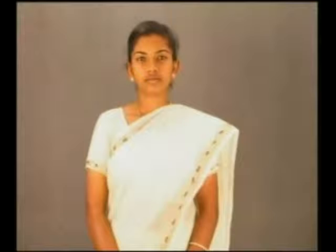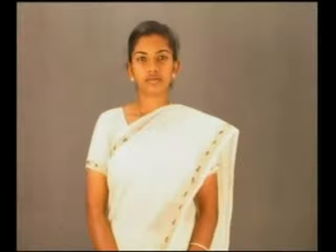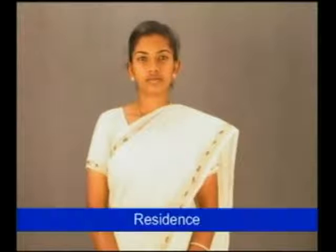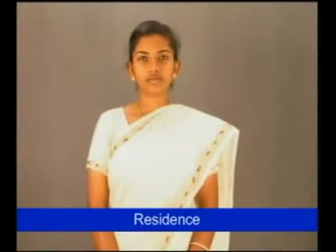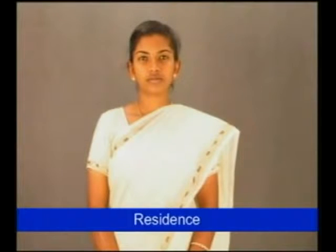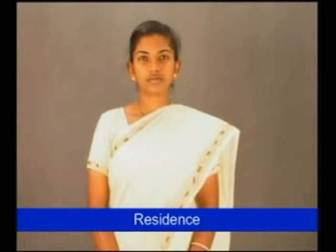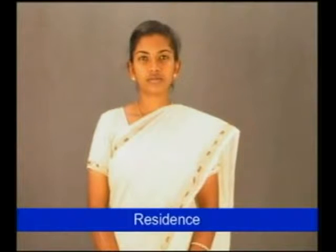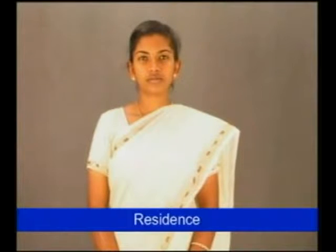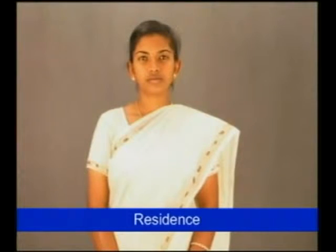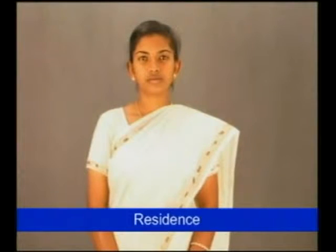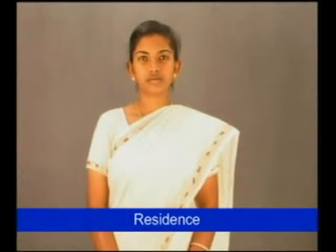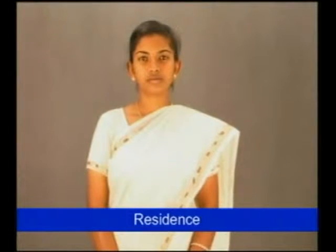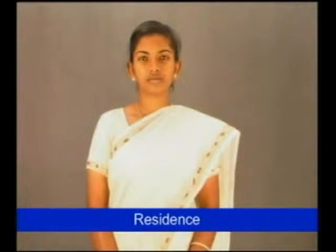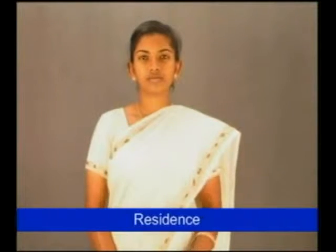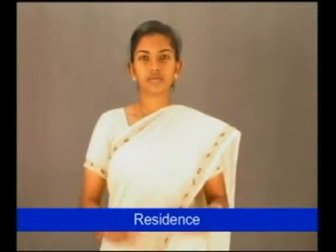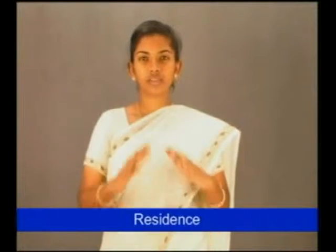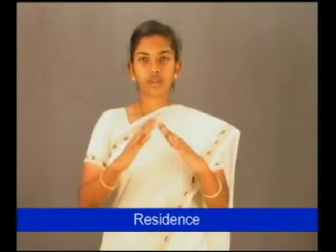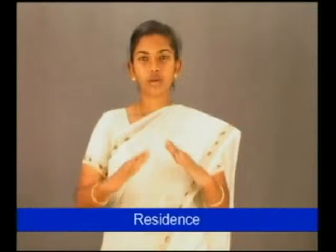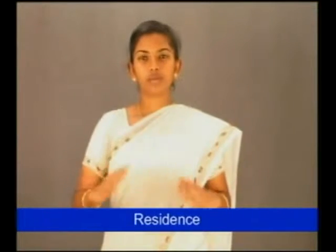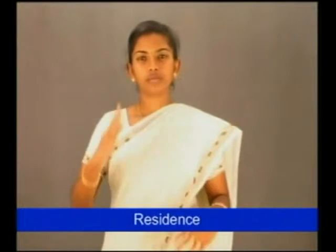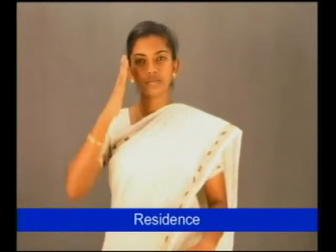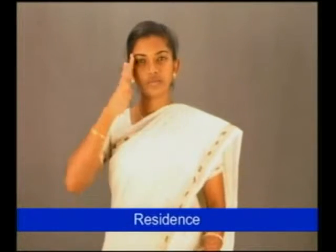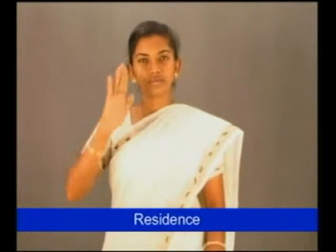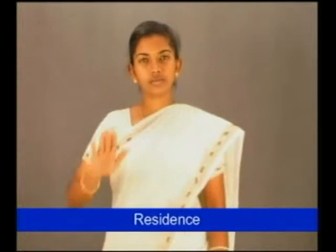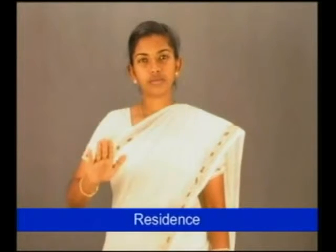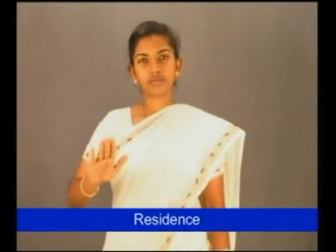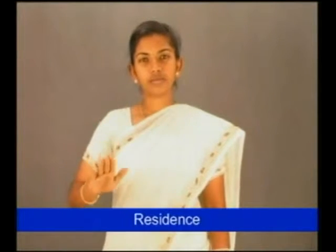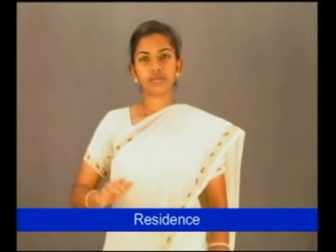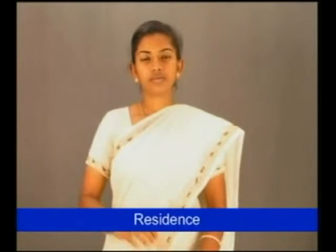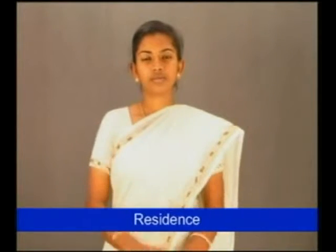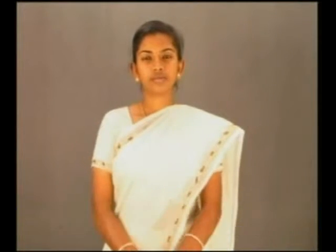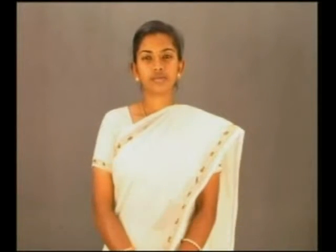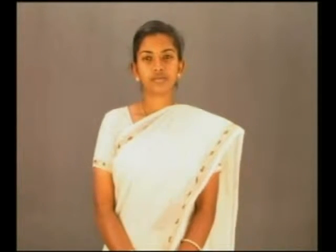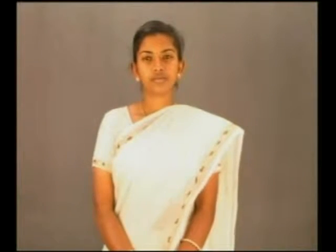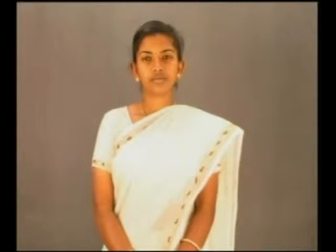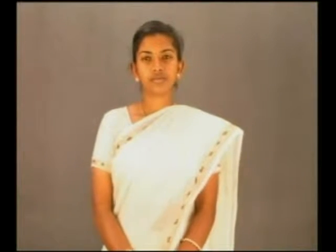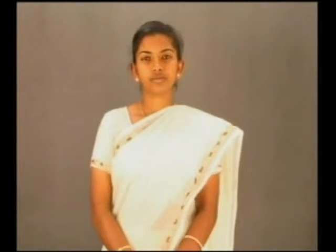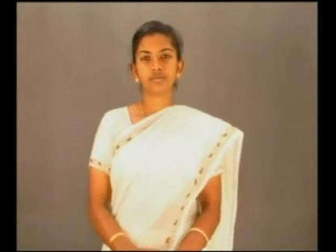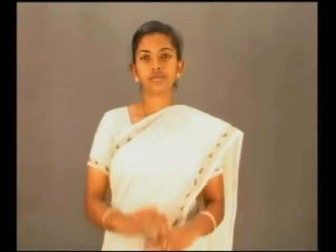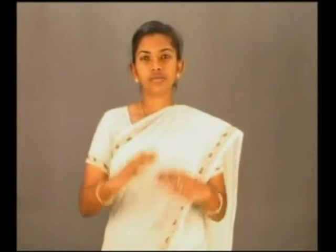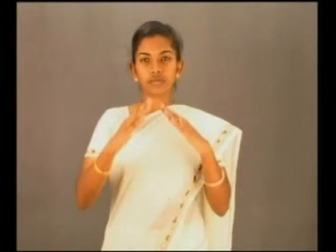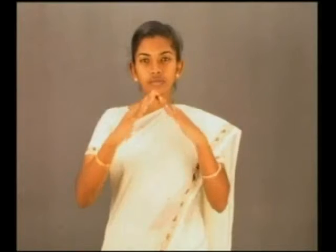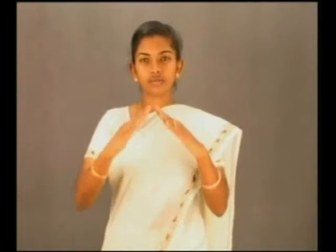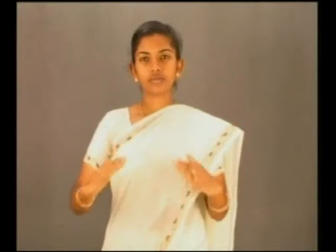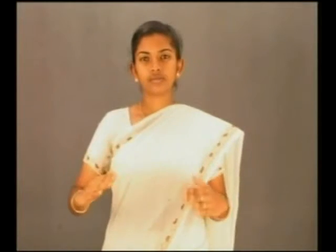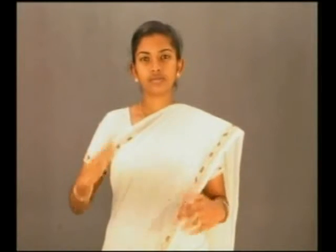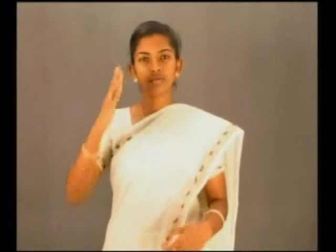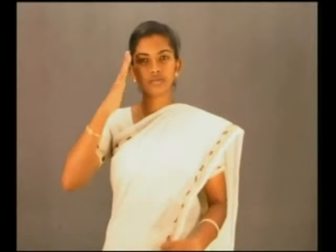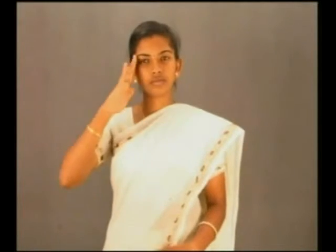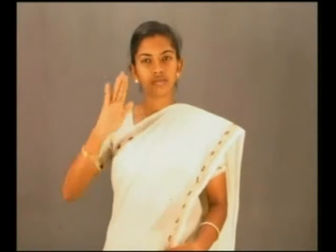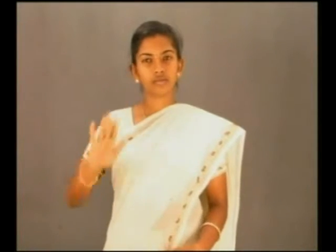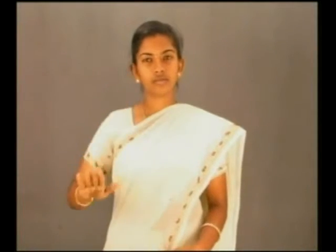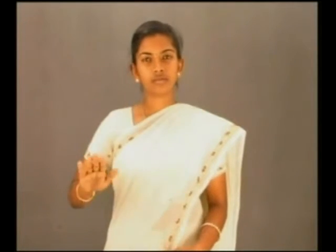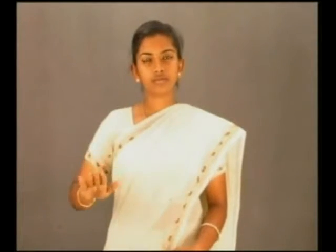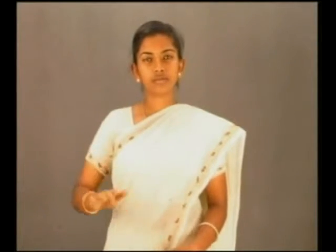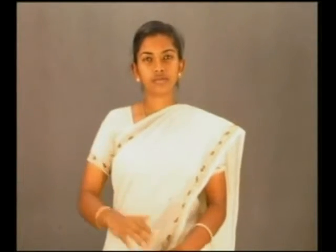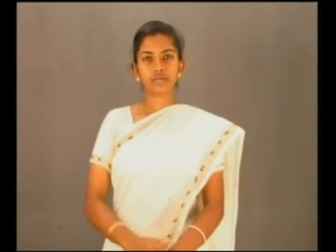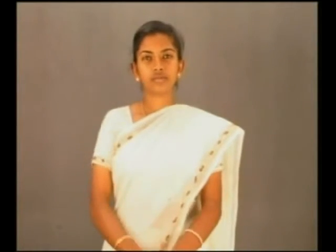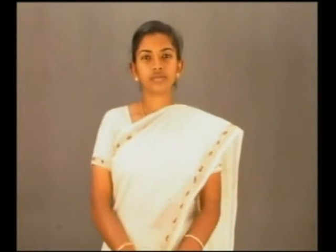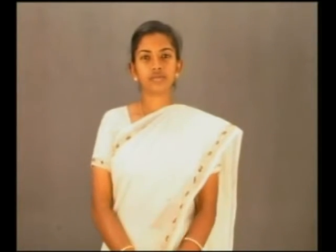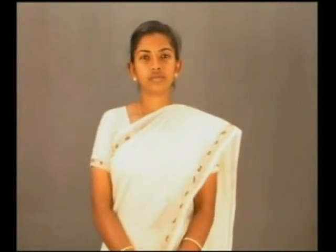Residence